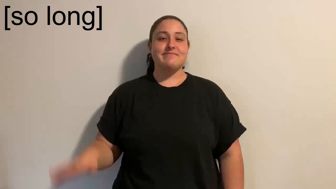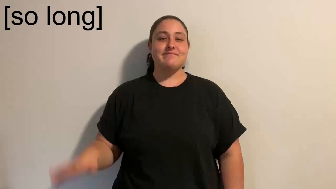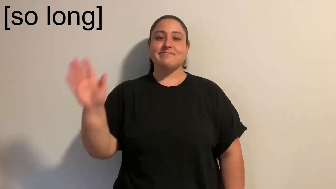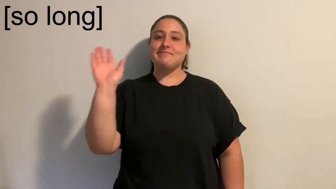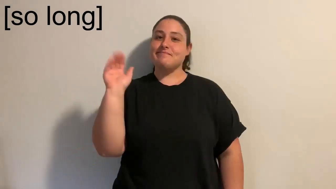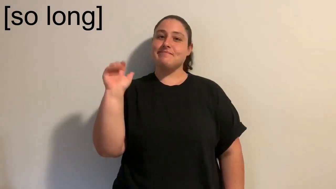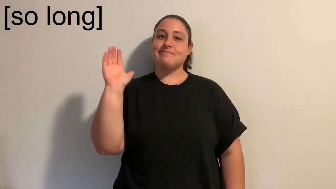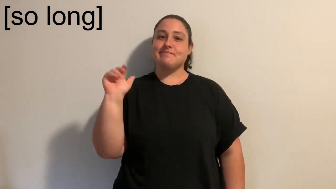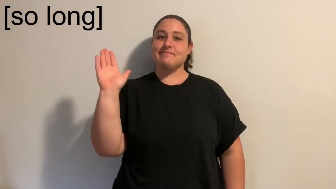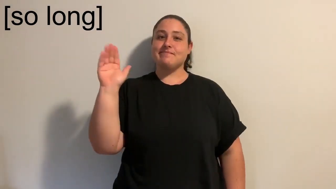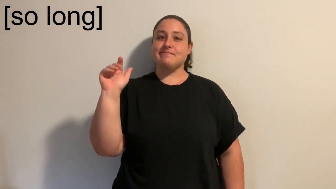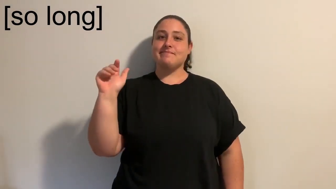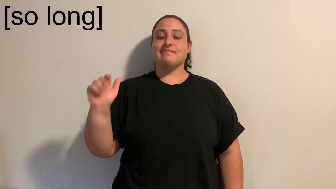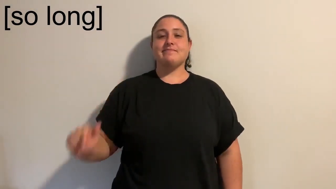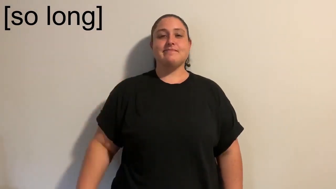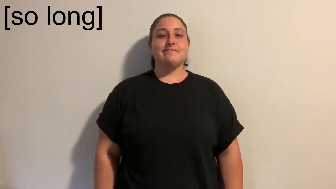so long